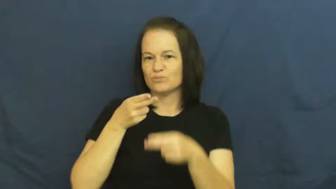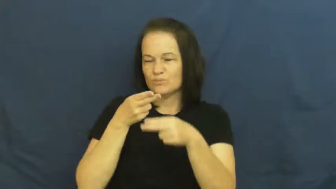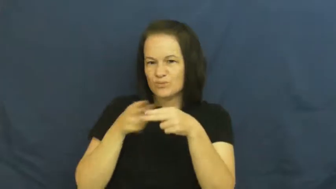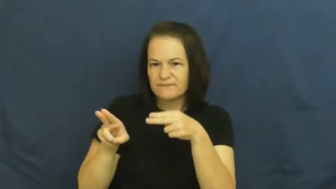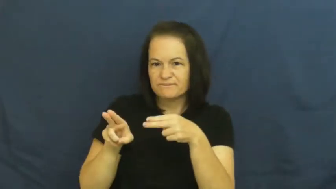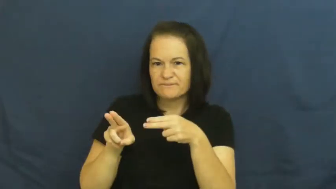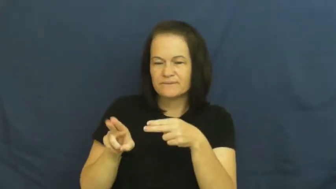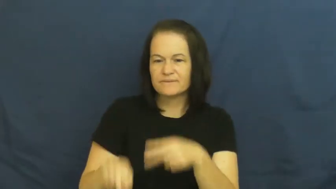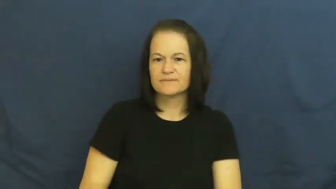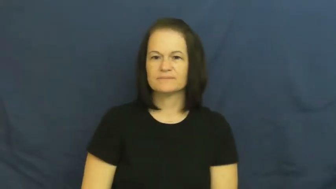for the moment,momentarily